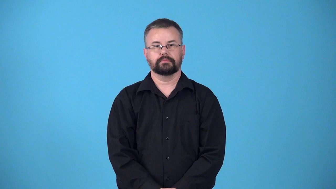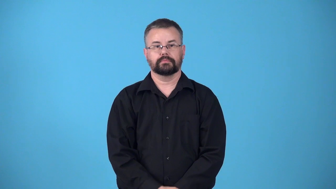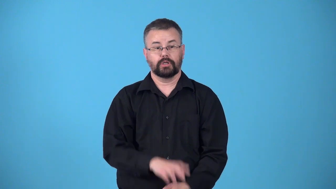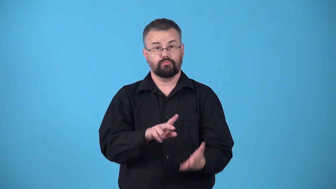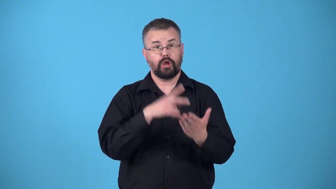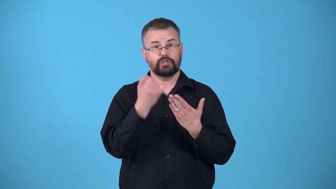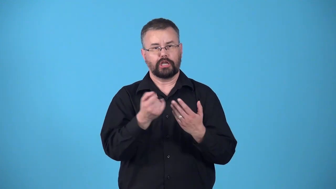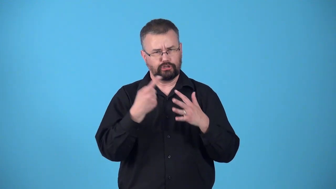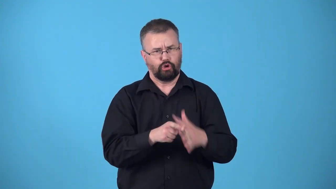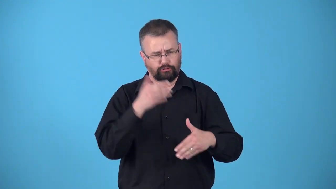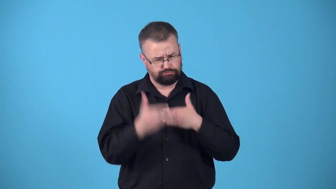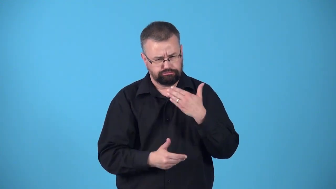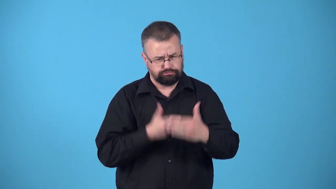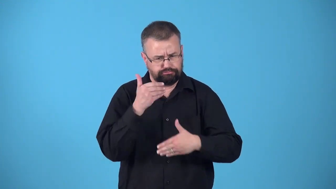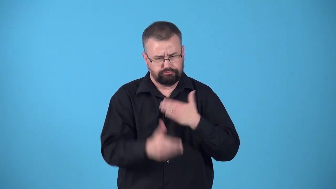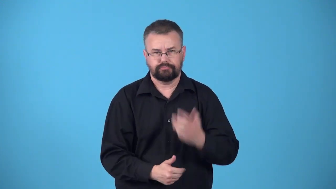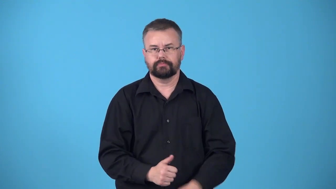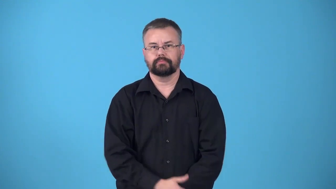get off the ground